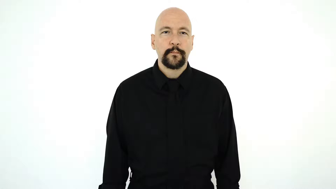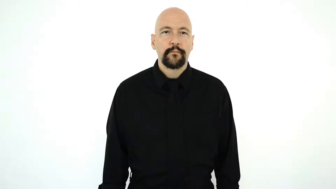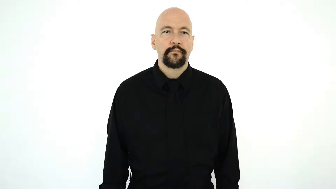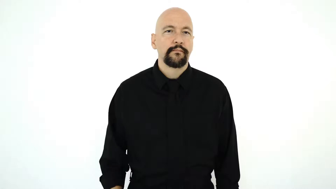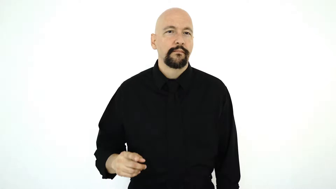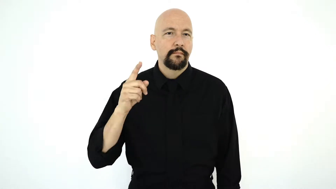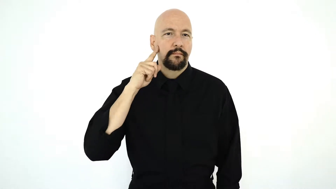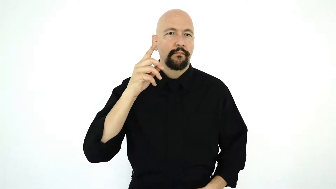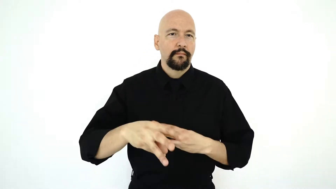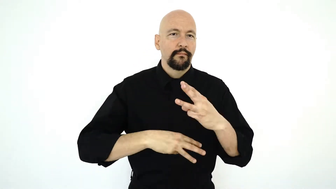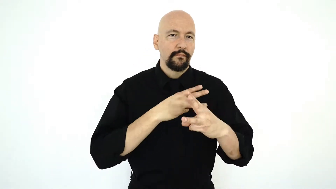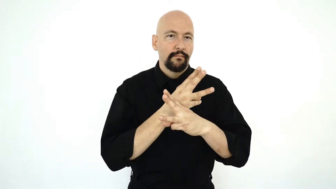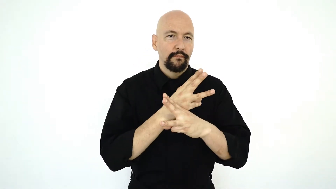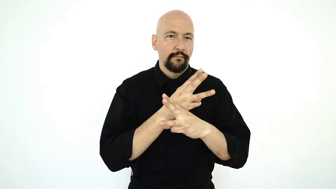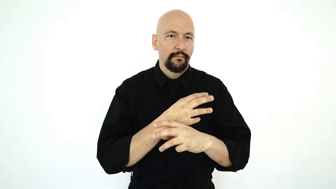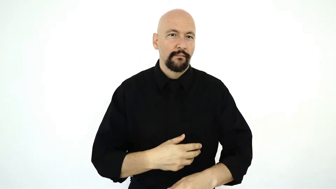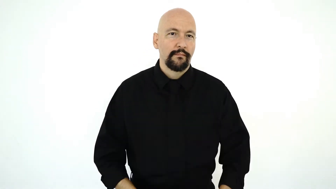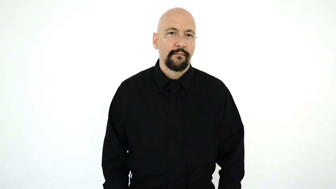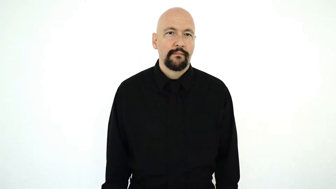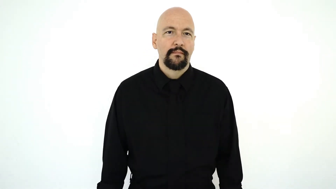DEAF WORLD